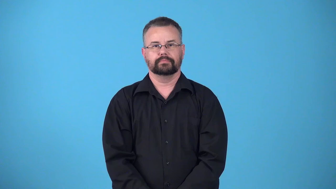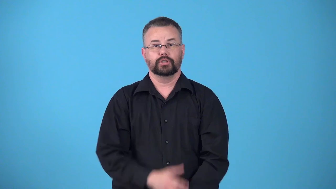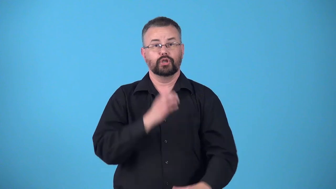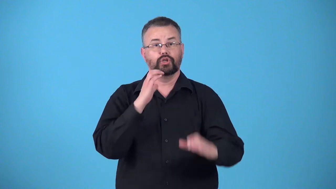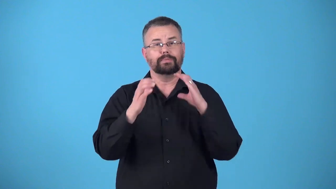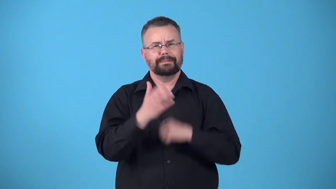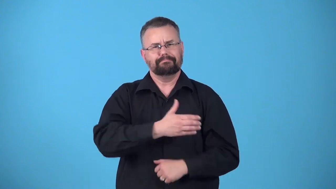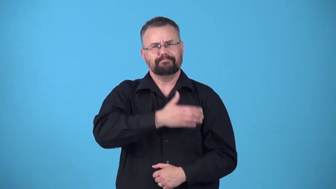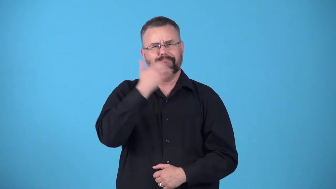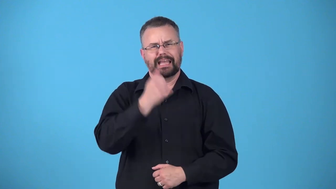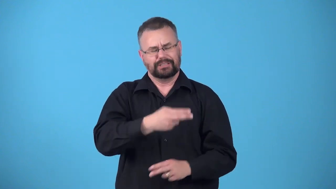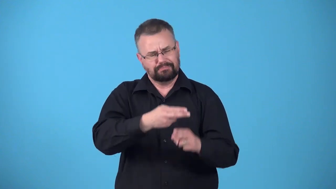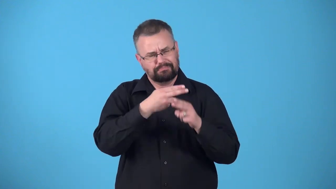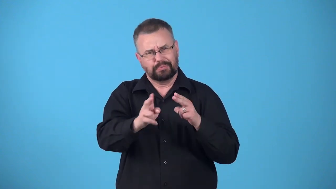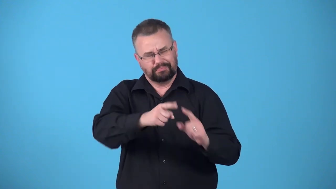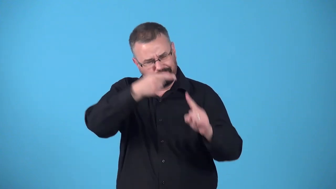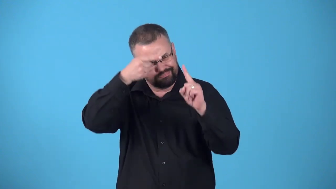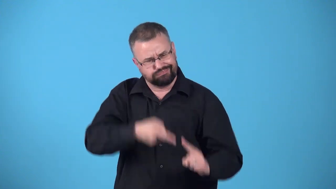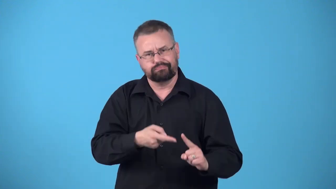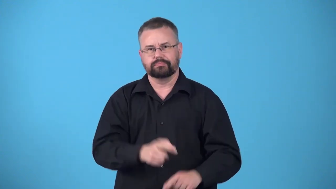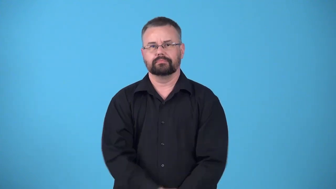brevity is the soul of wit